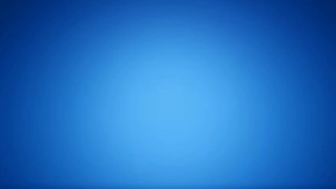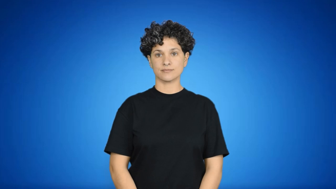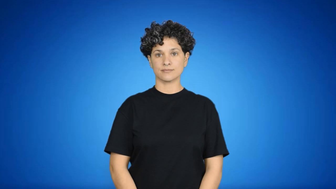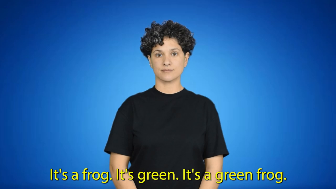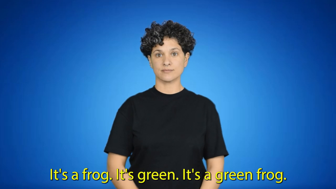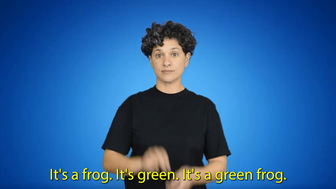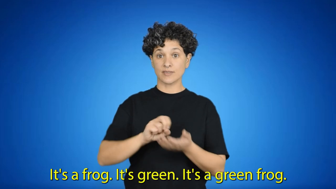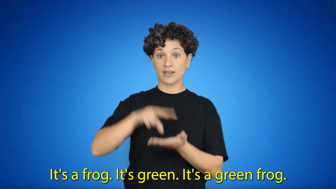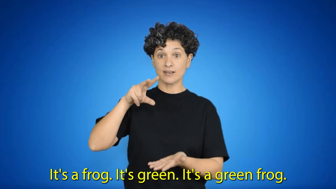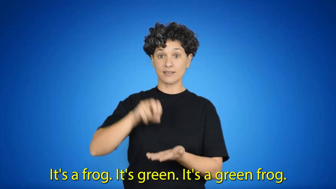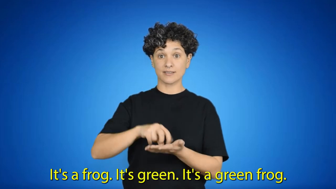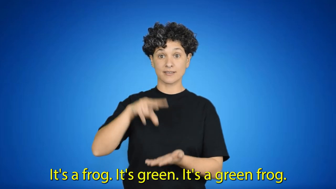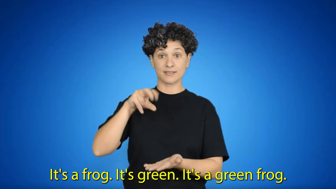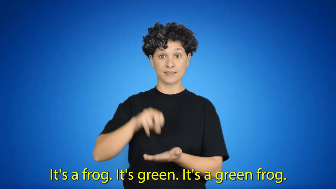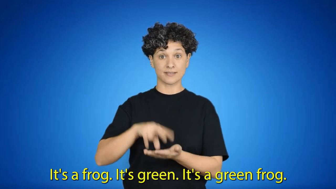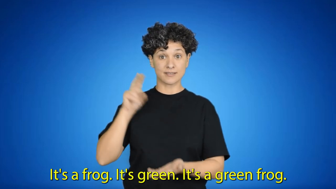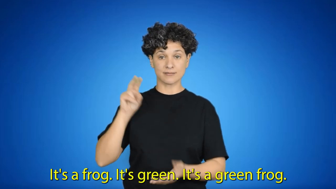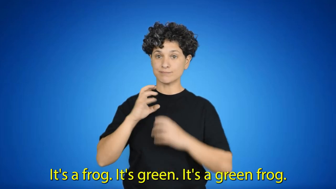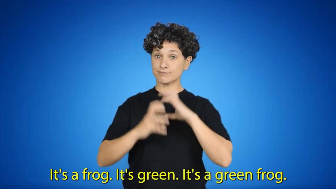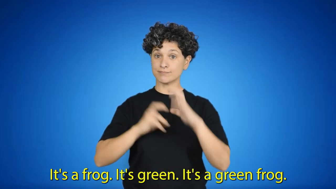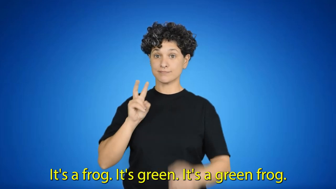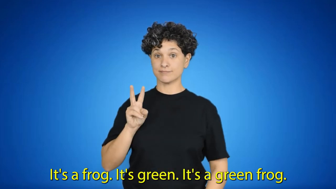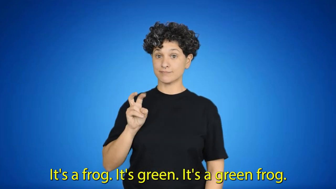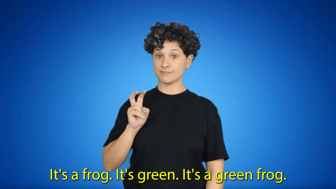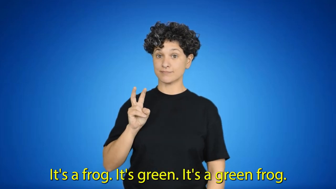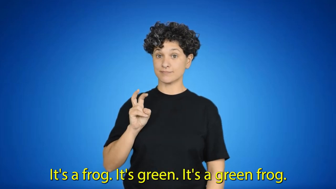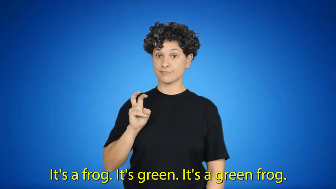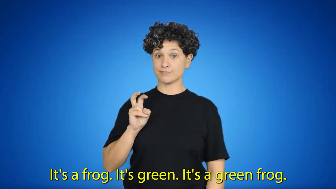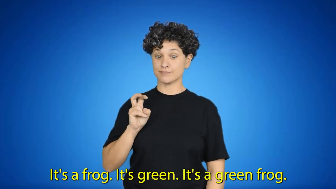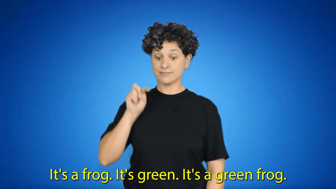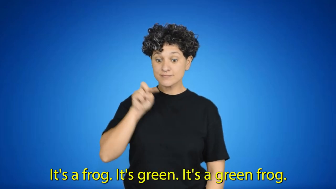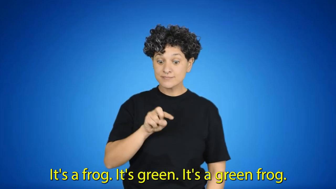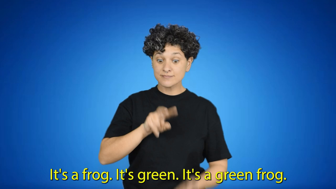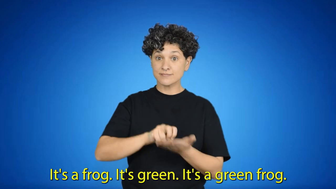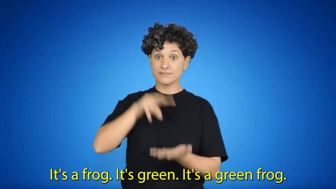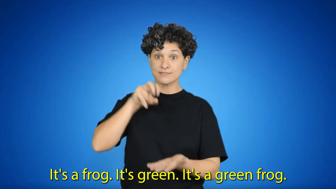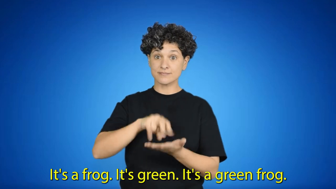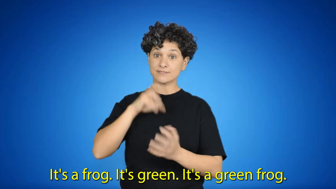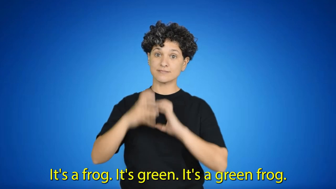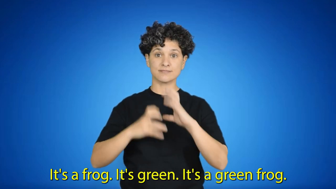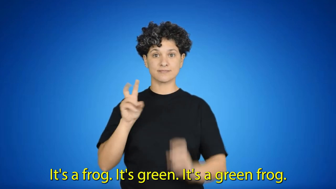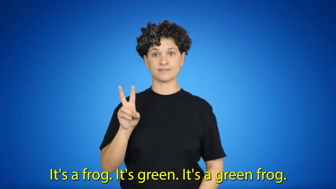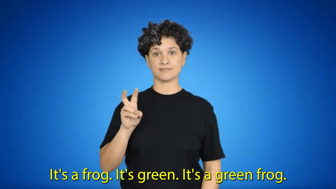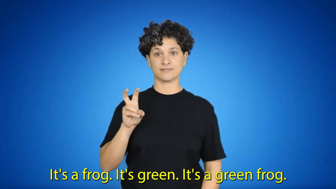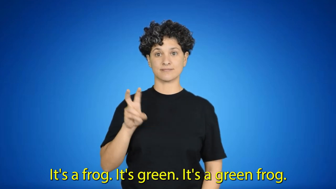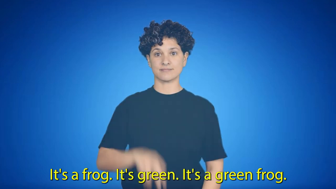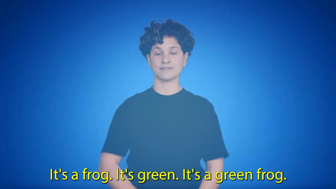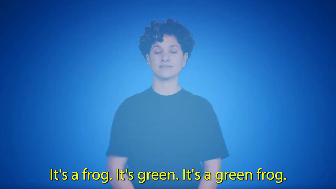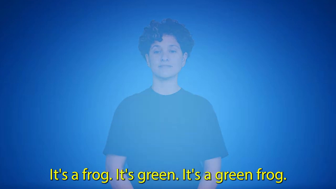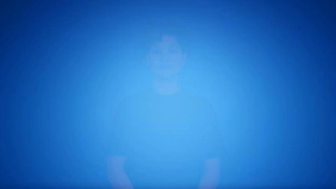It's a green frog